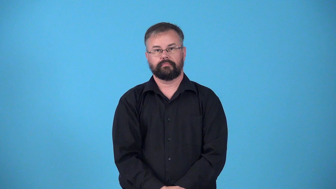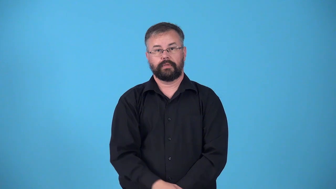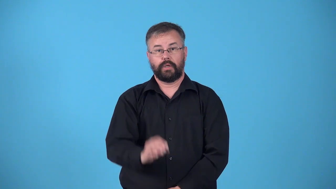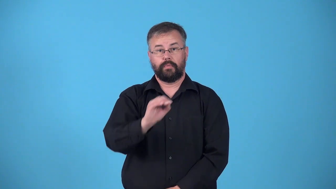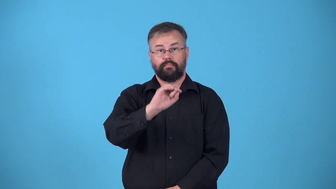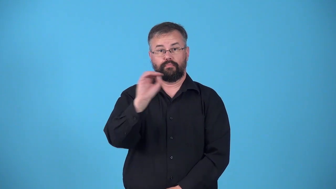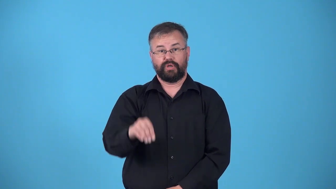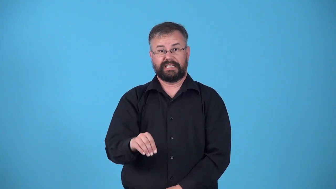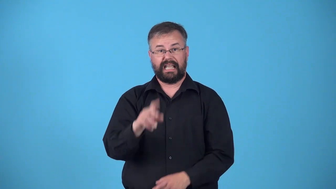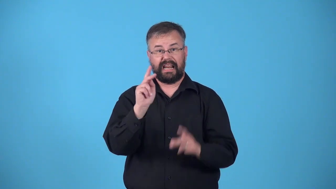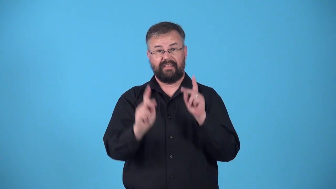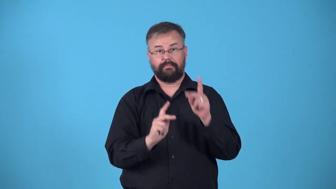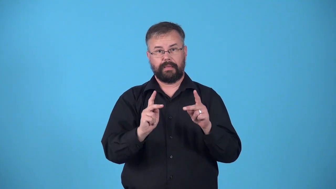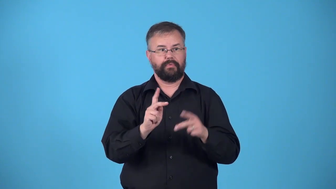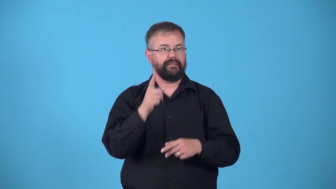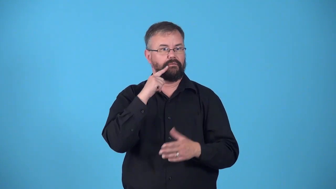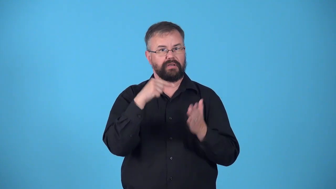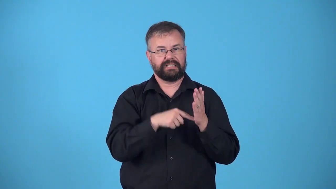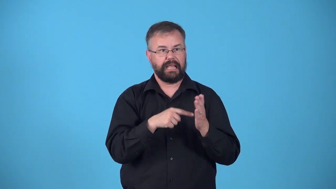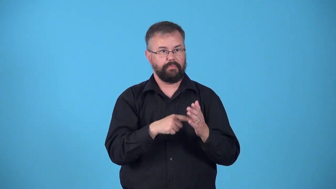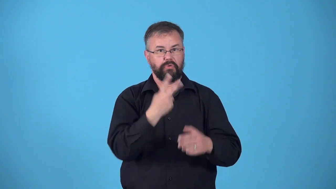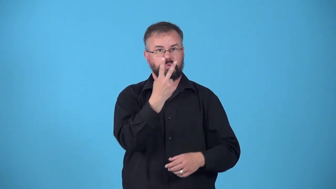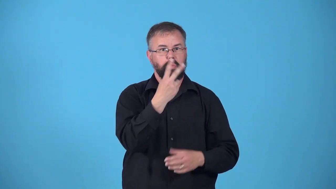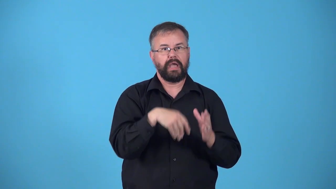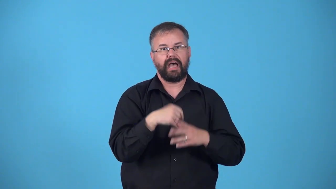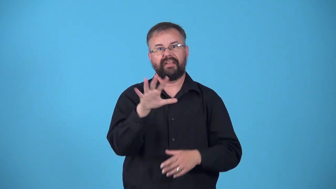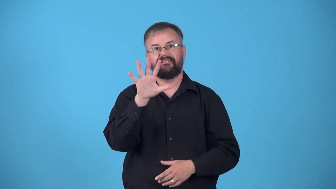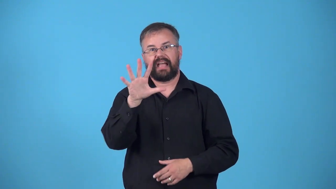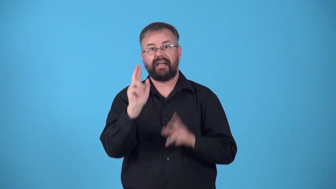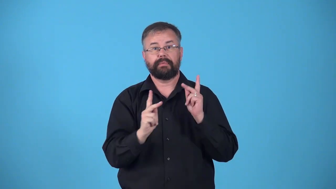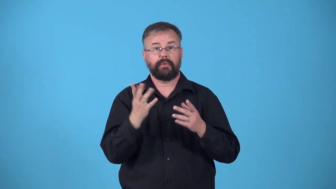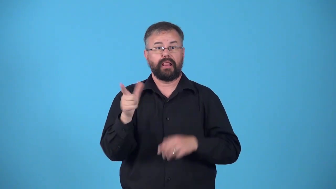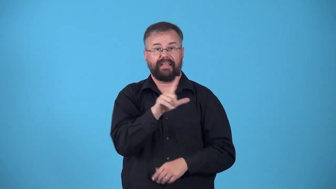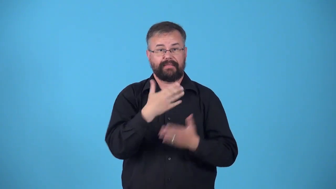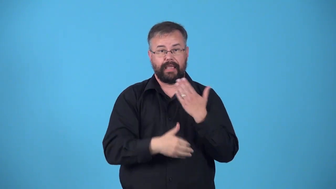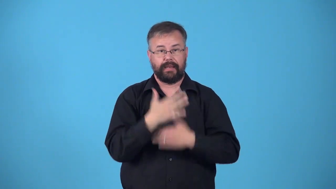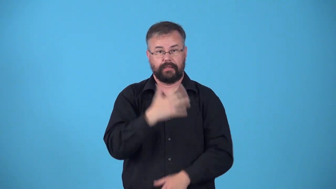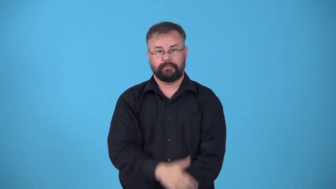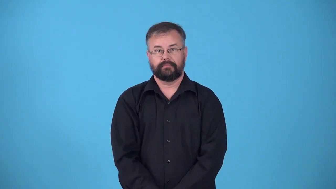out of